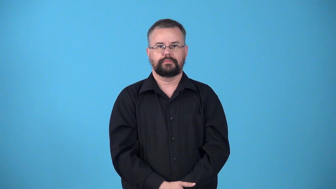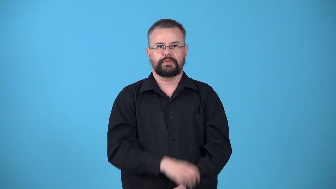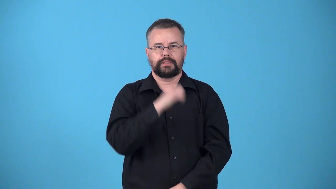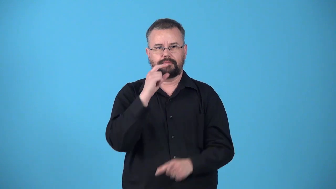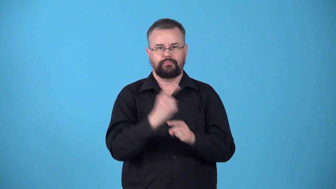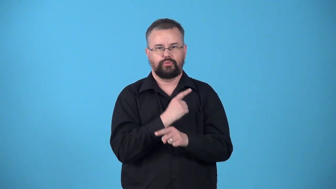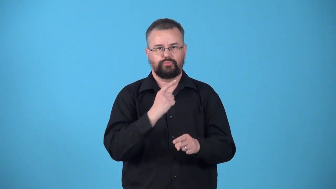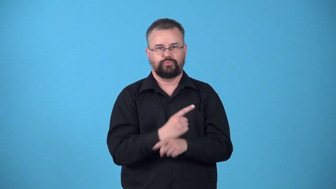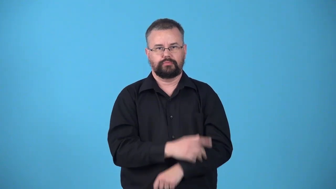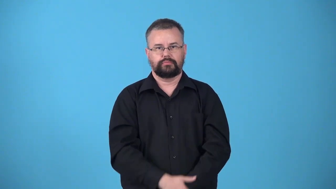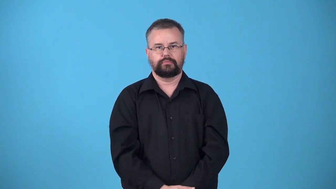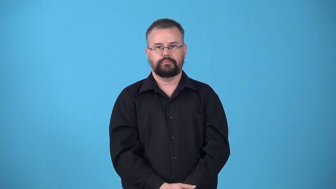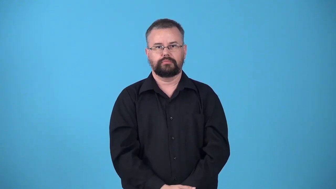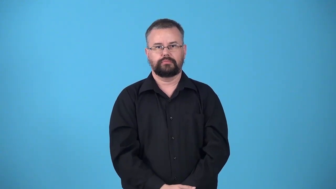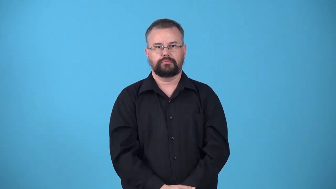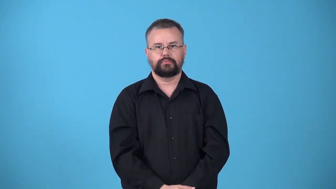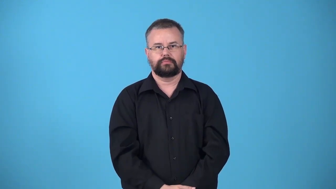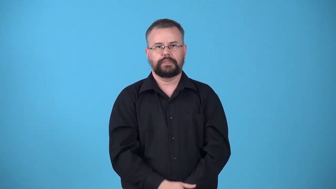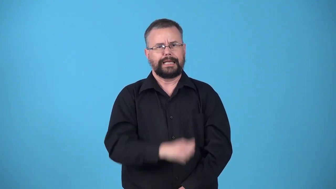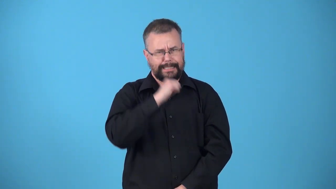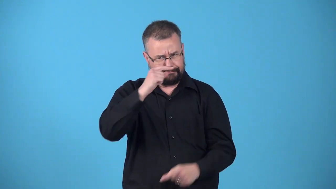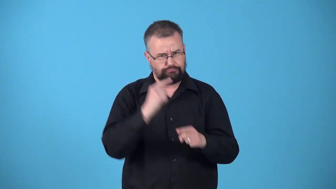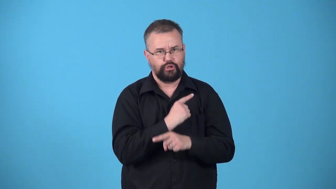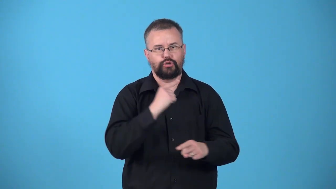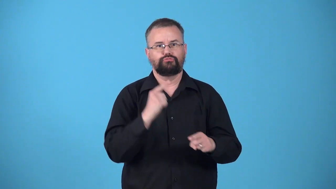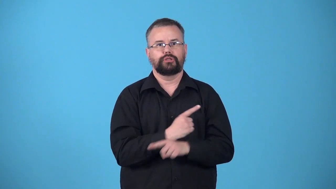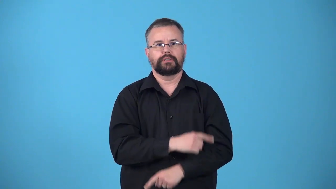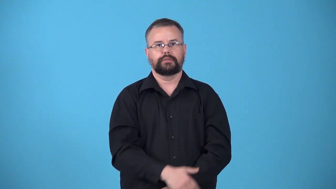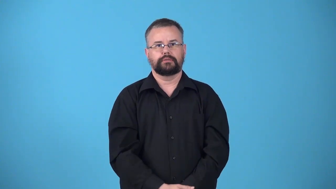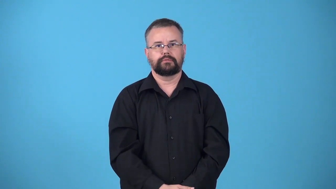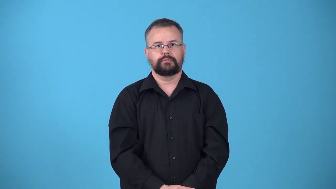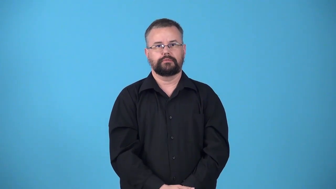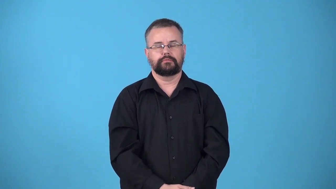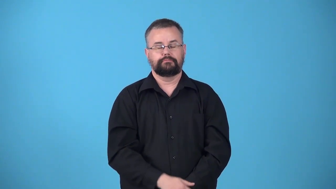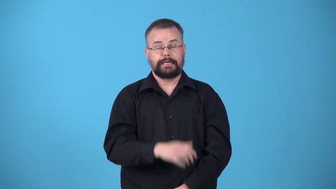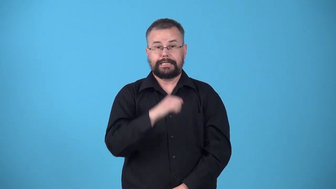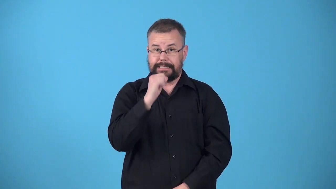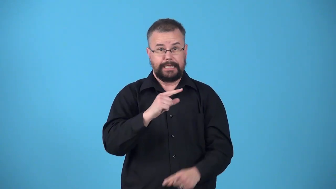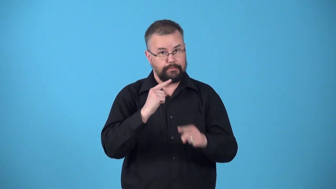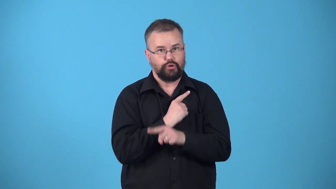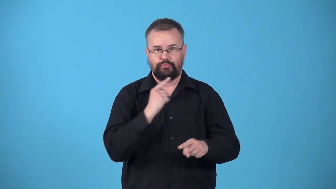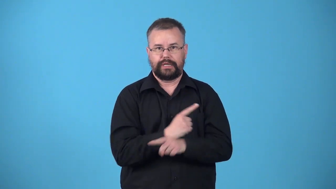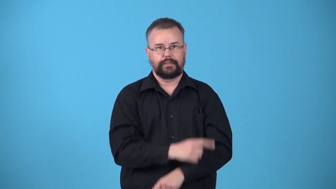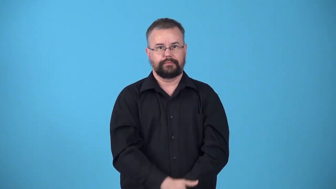unseemly